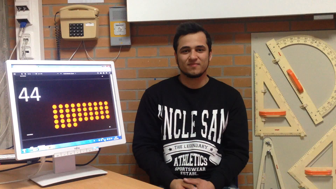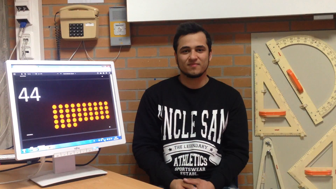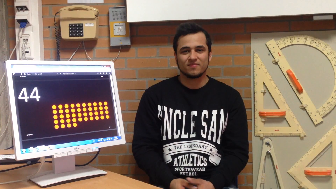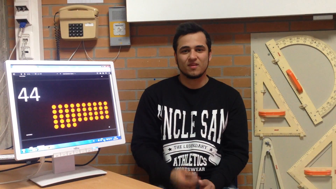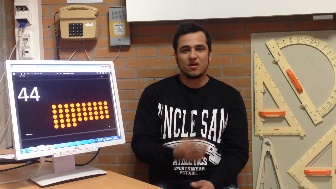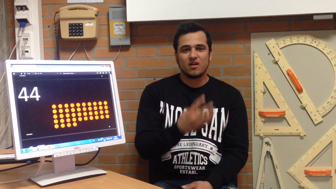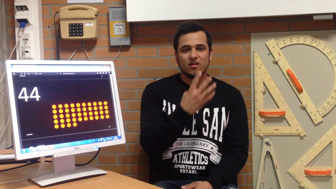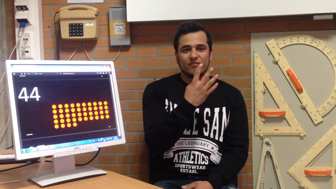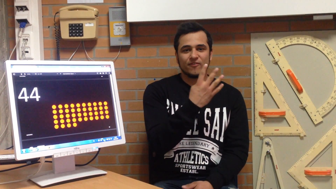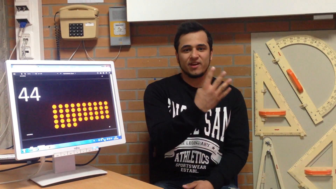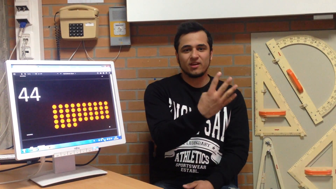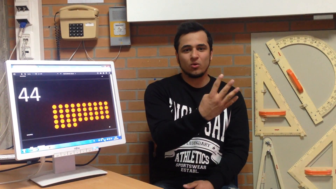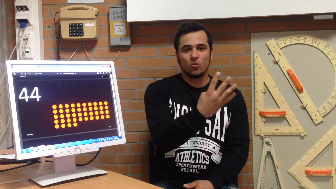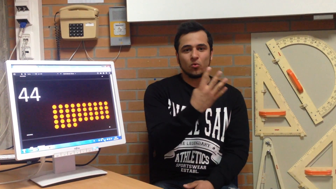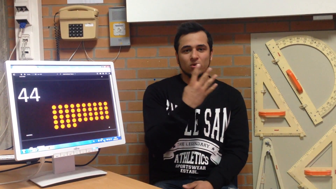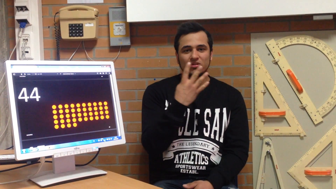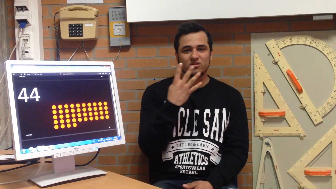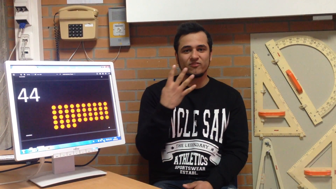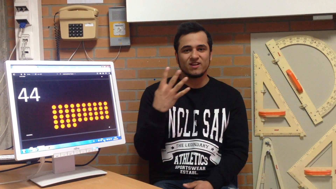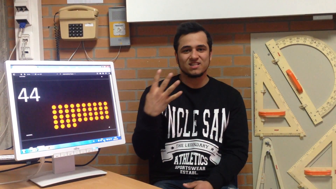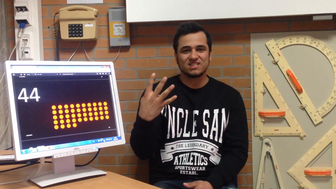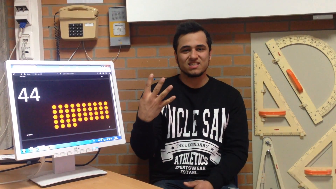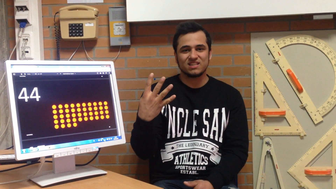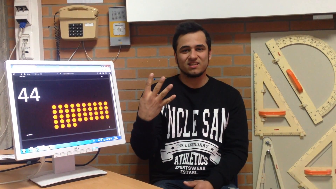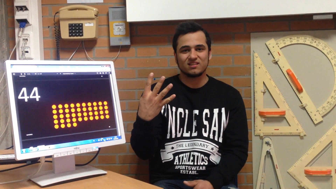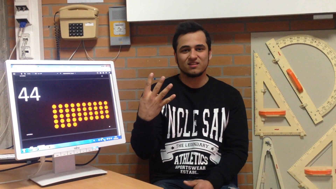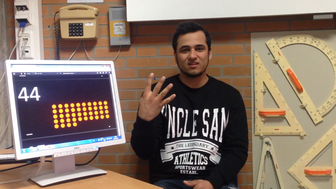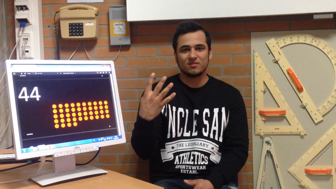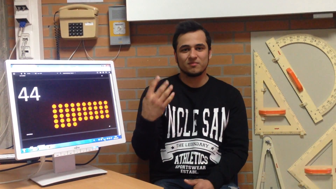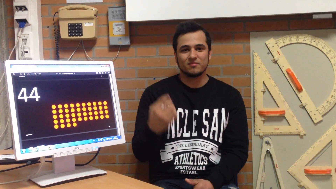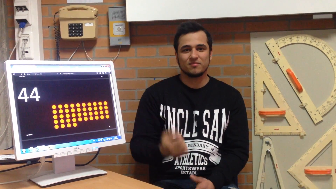number44